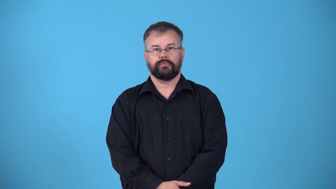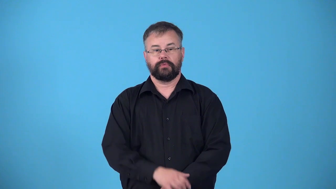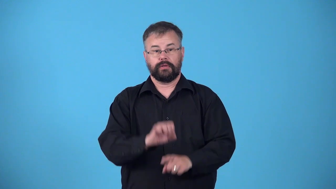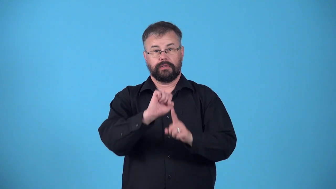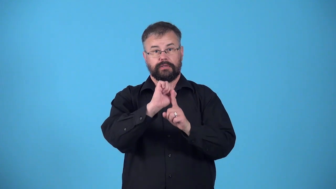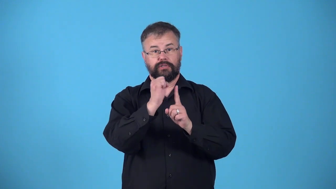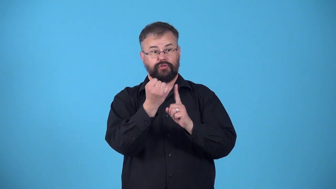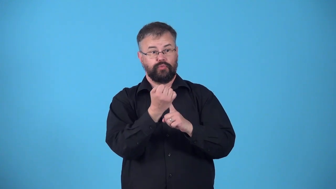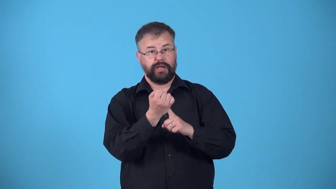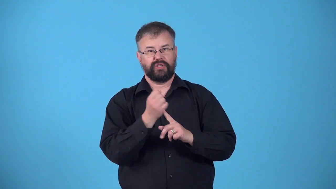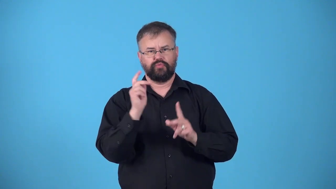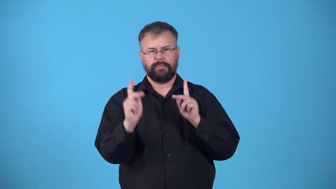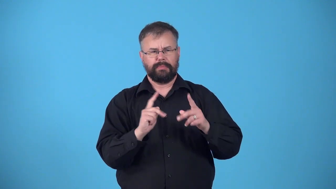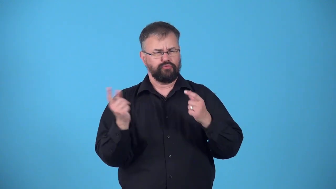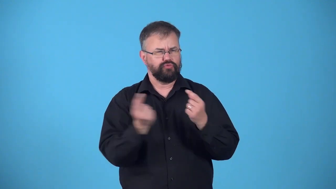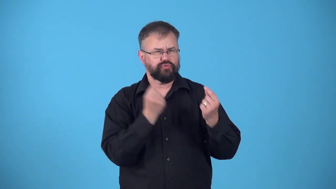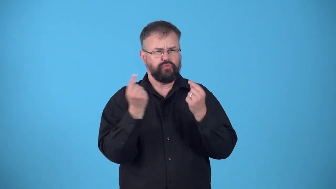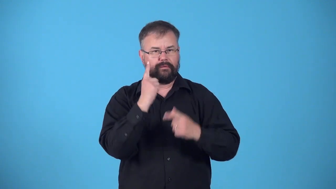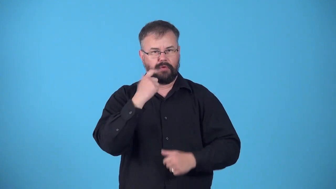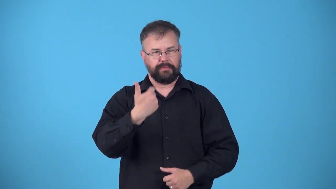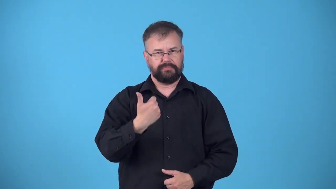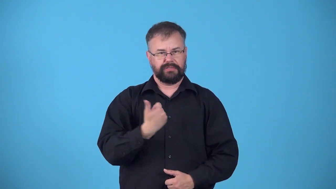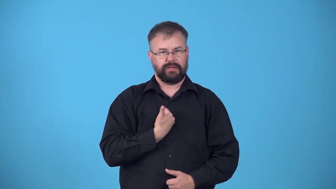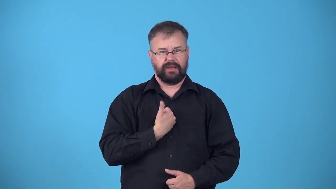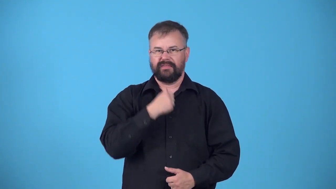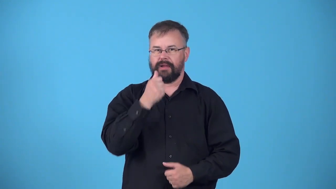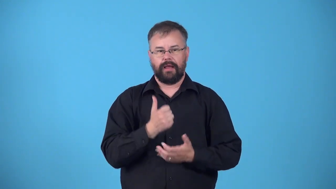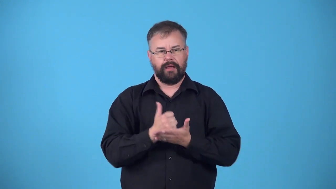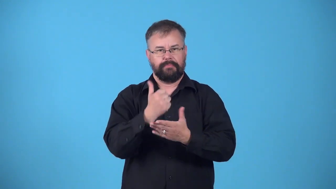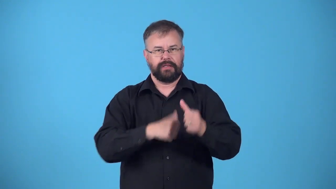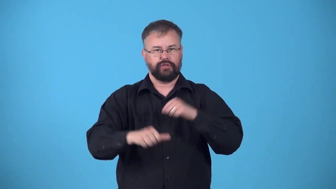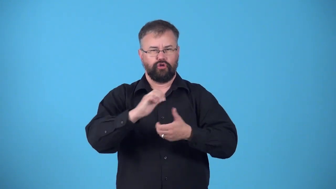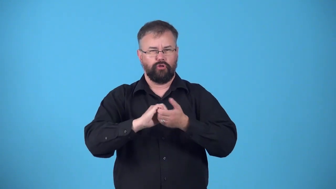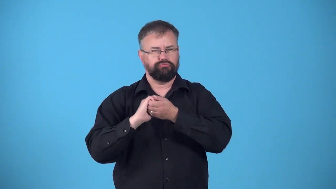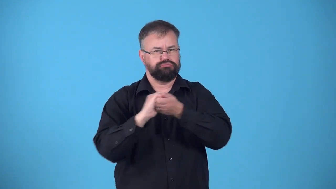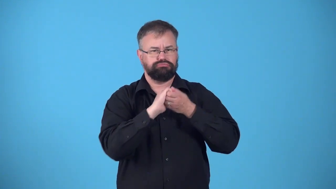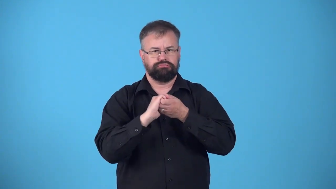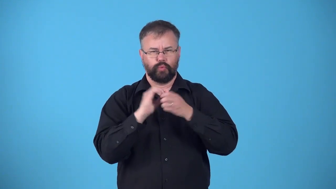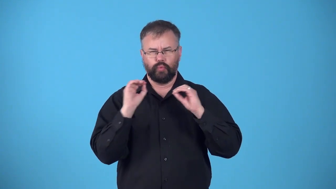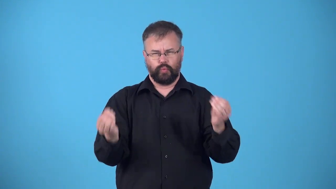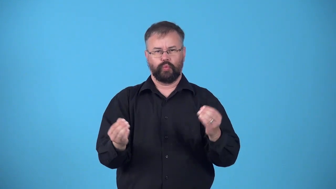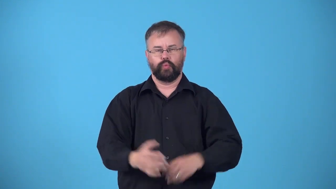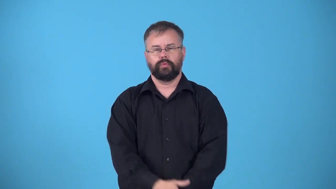jungle